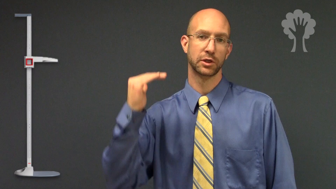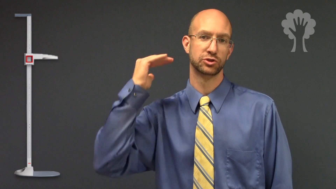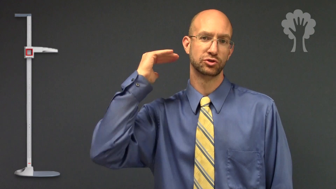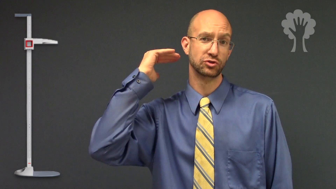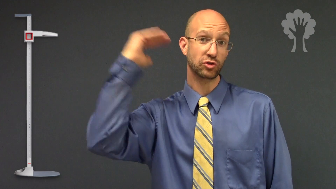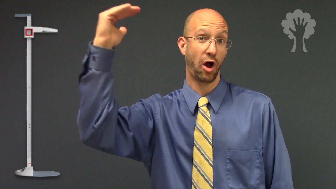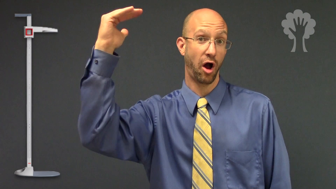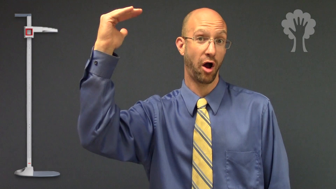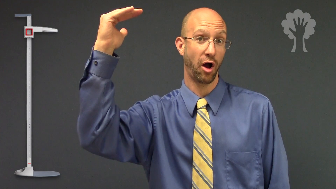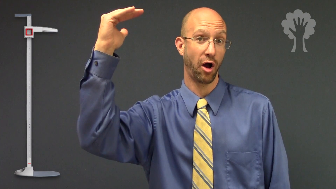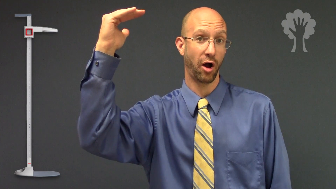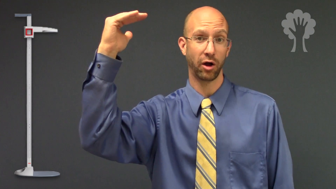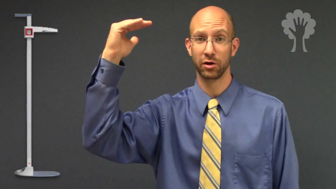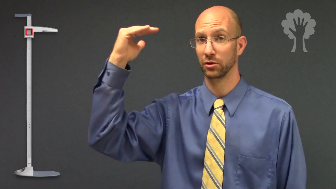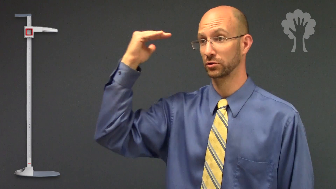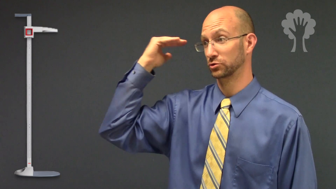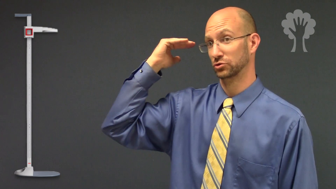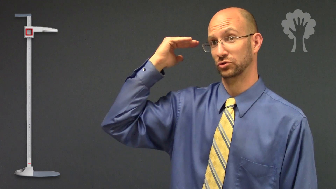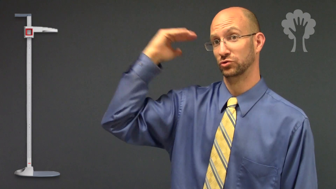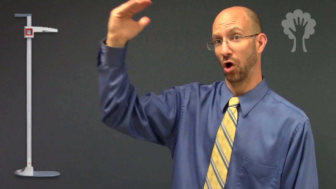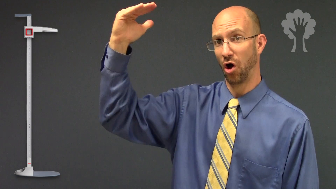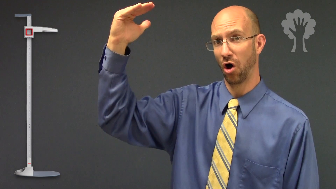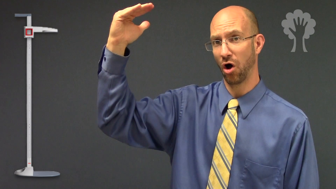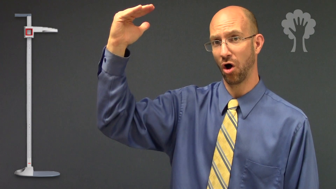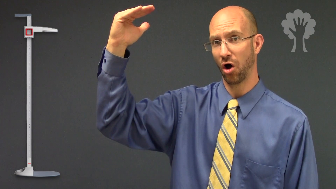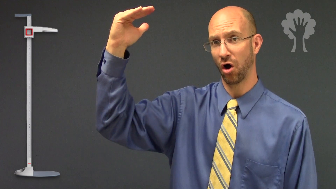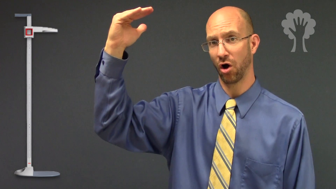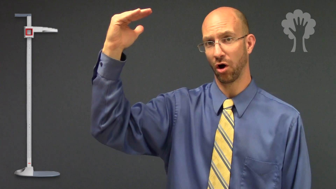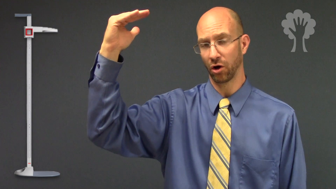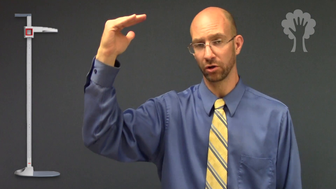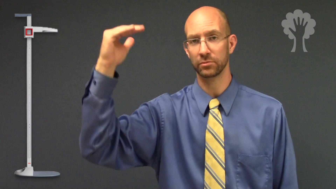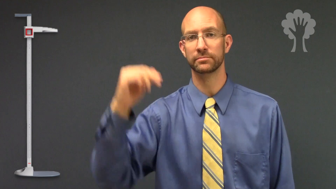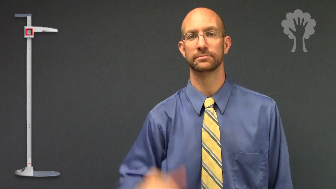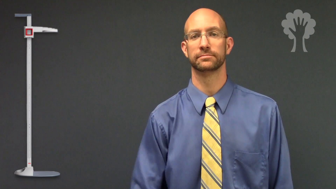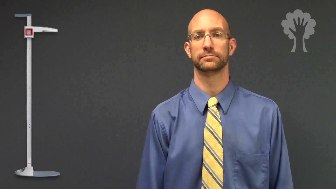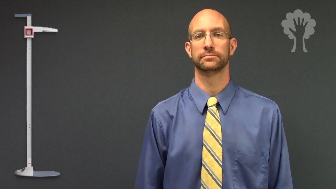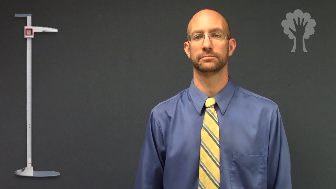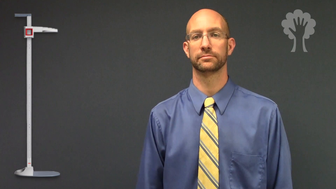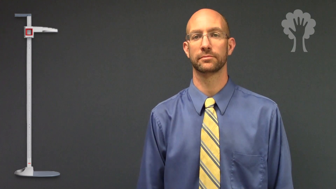TALL